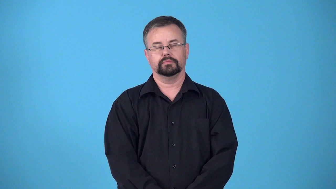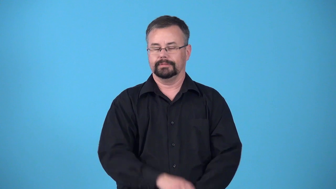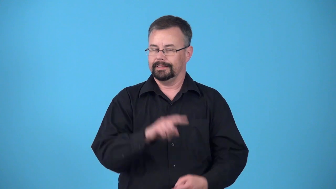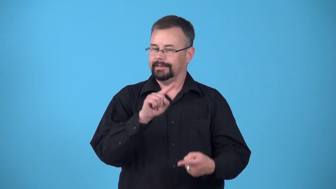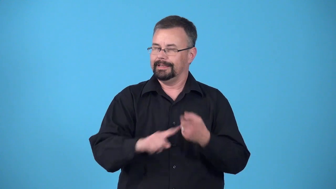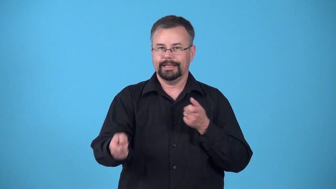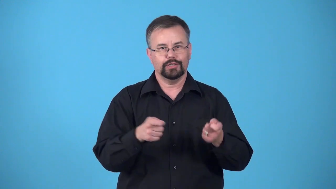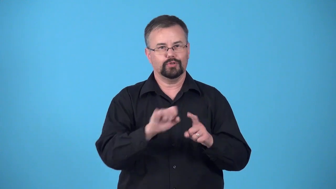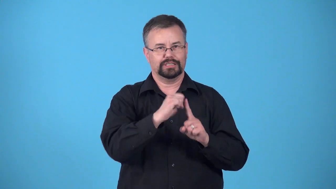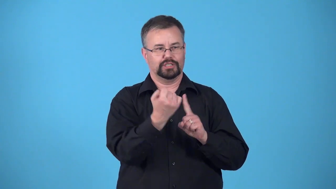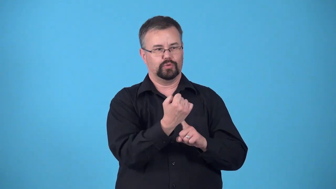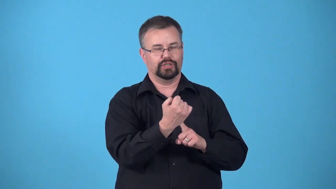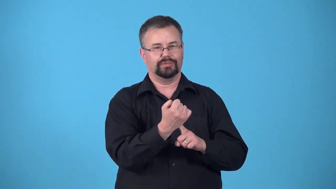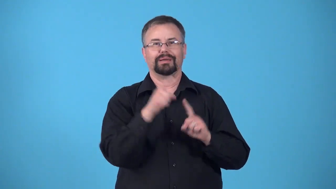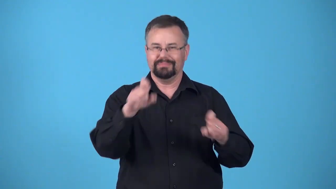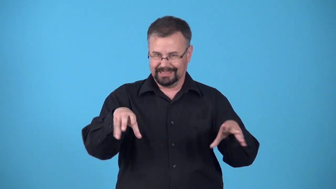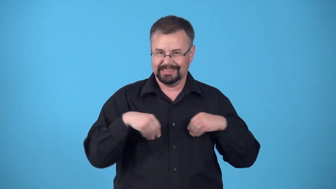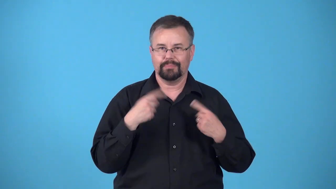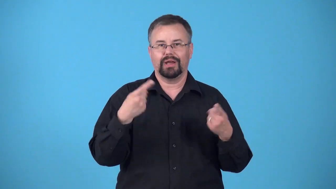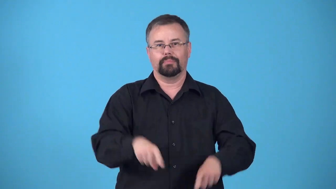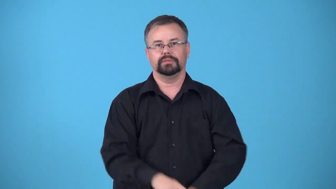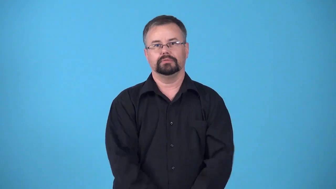that's the way the ball bounces, that's the way lady luck dances, that's the way the cookie crumbles